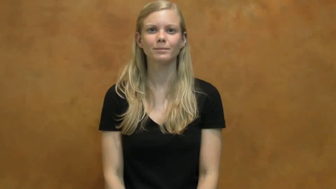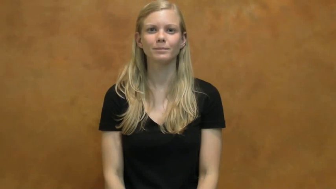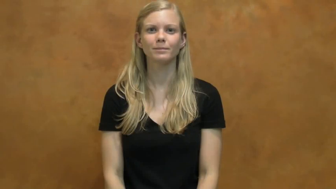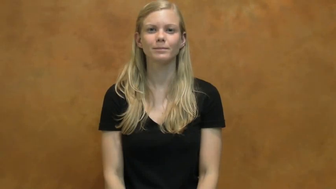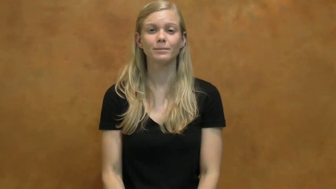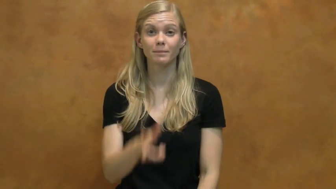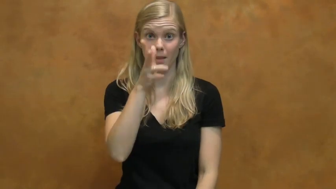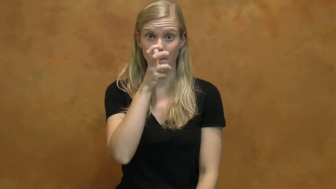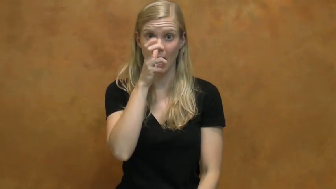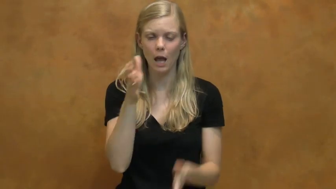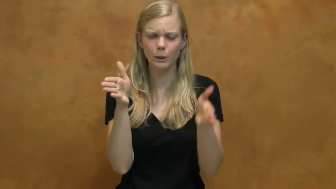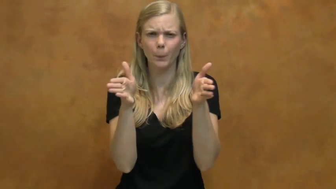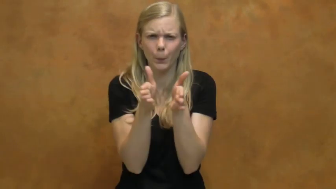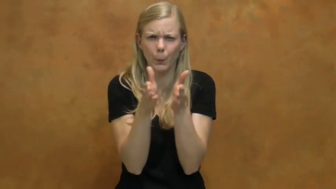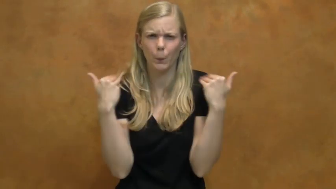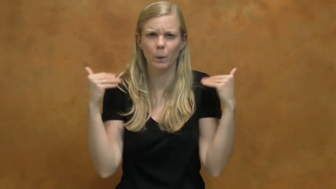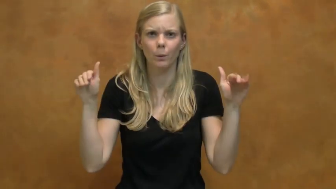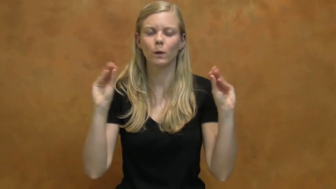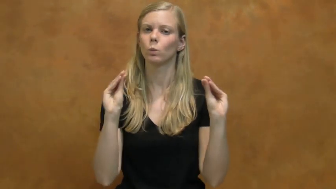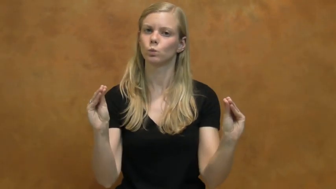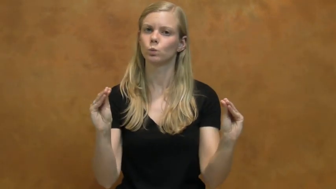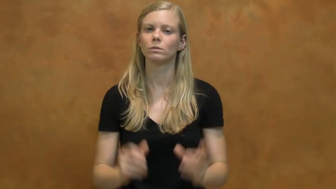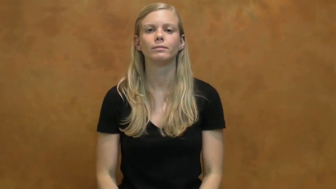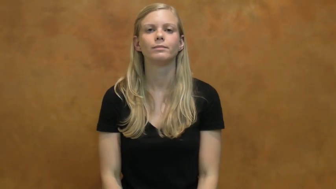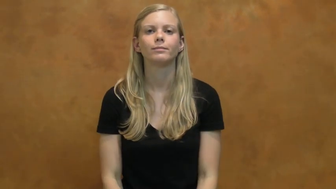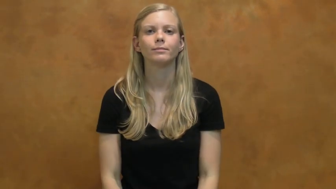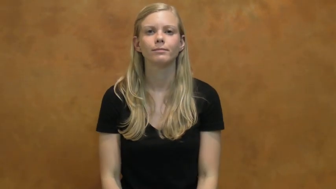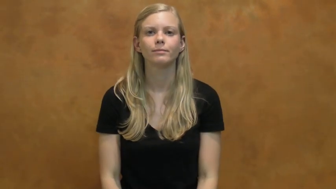louse